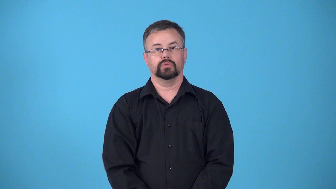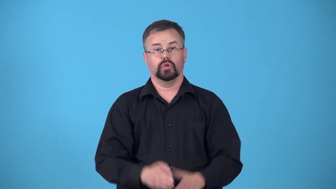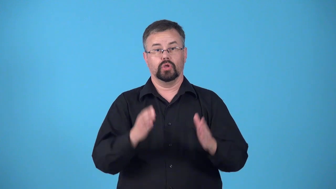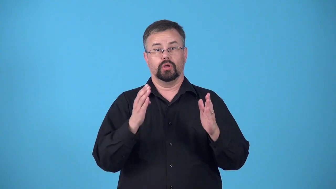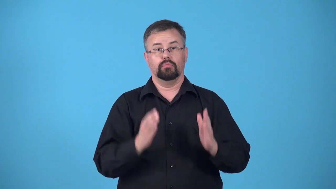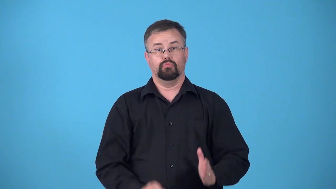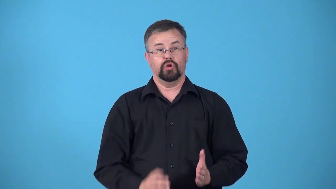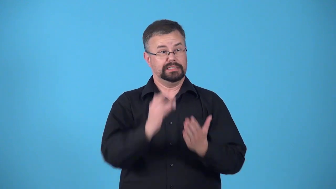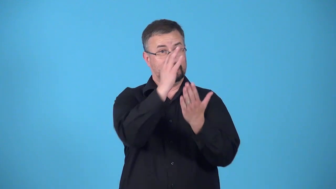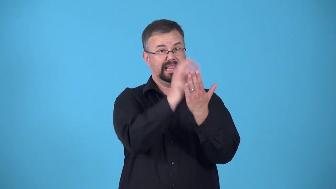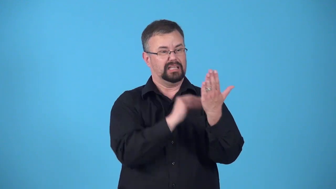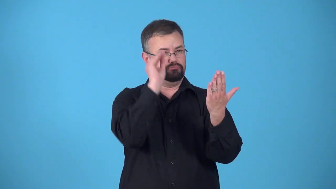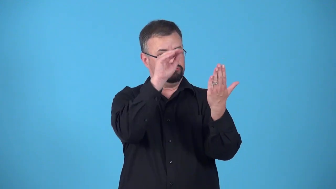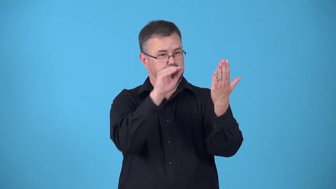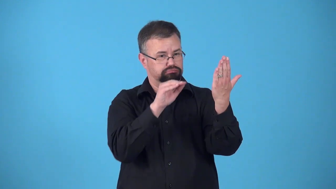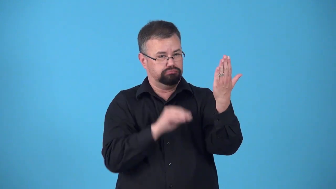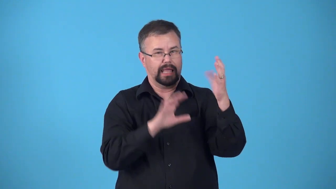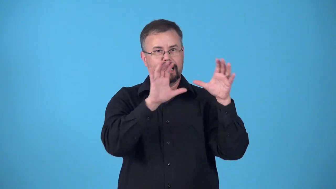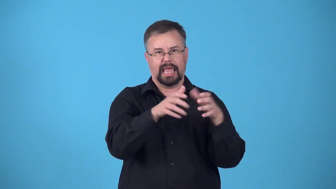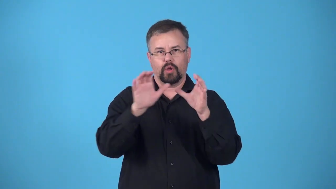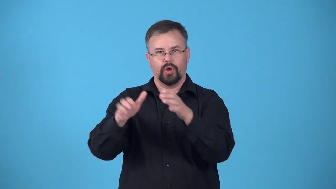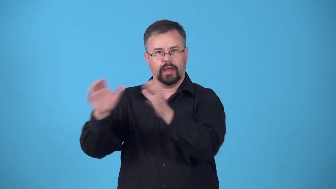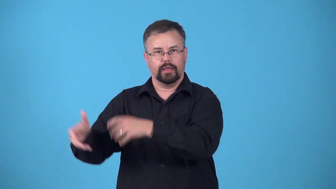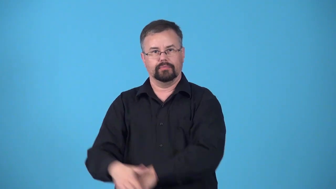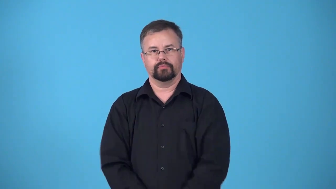lister, cataloger